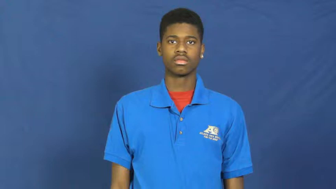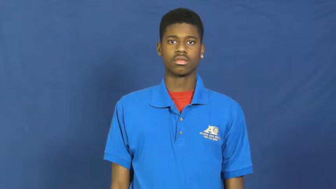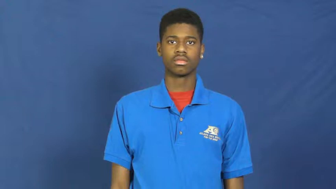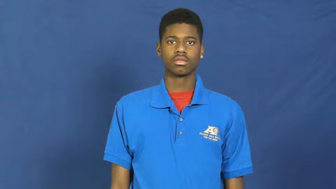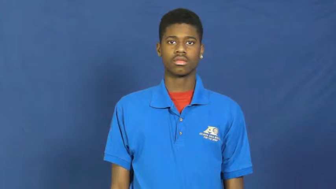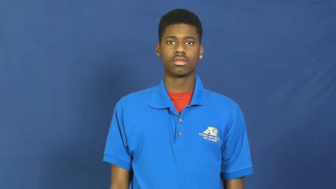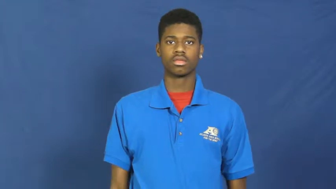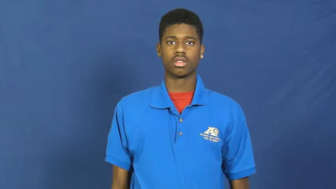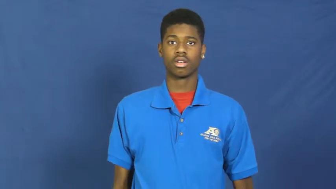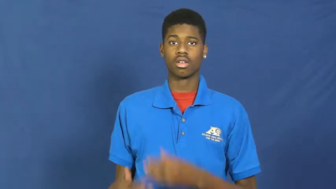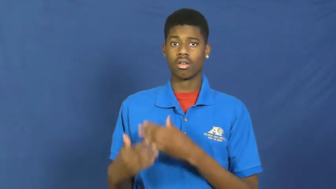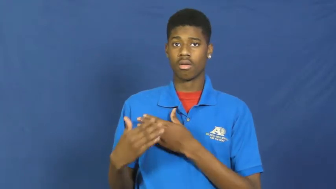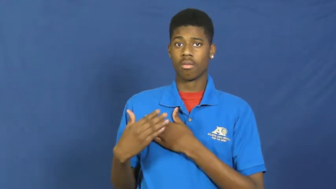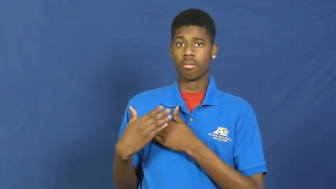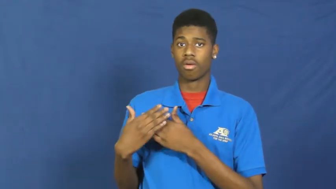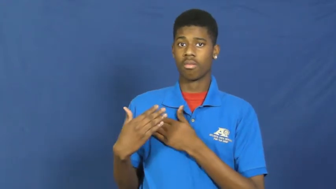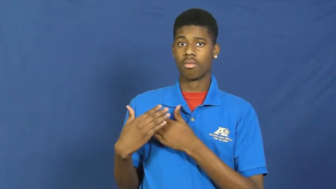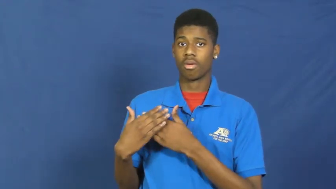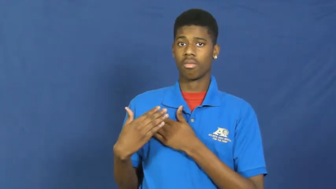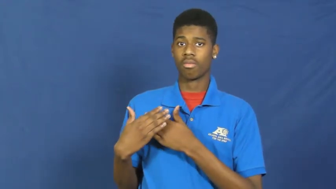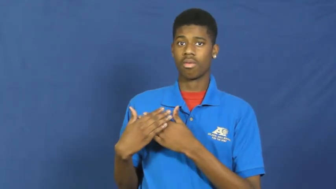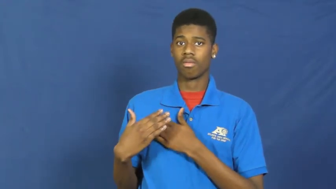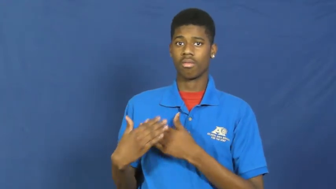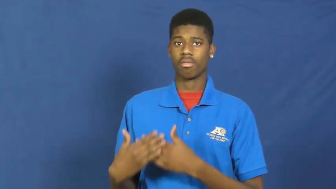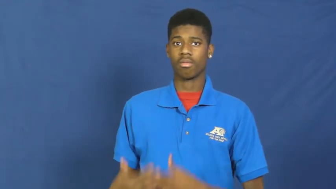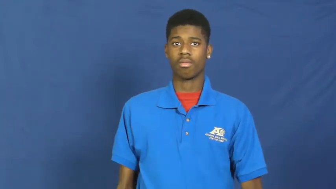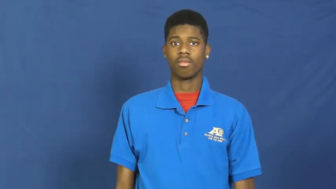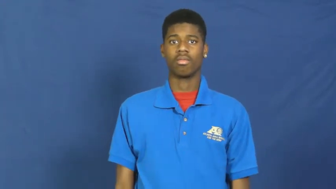palpitate